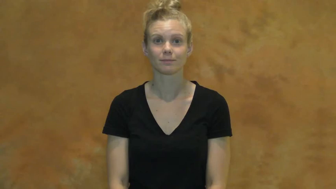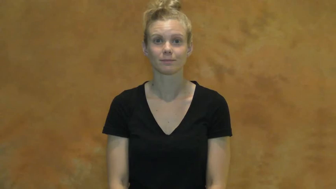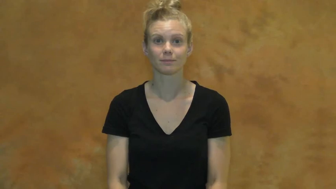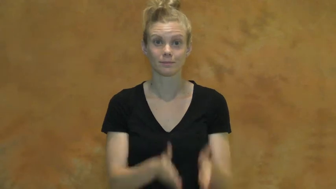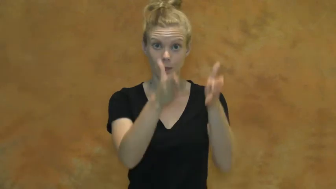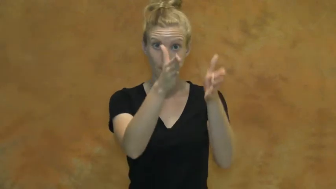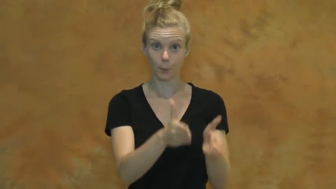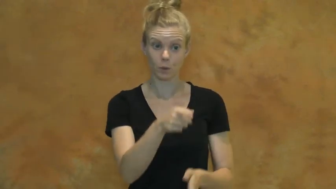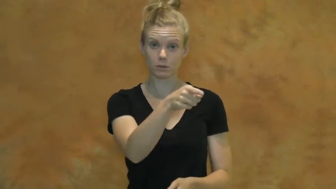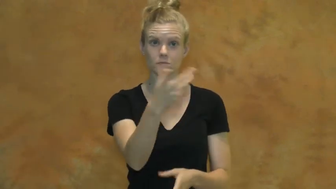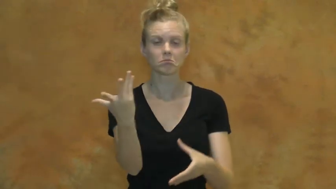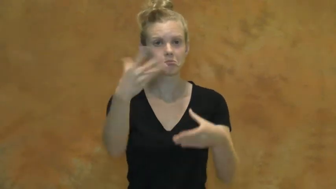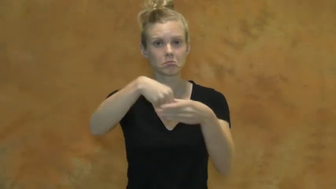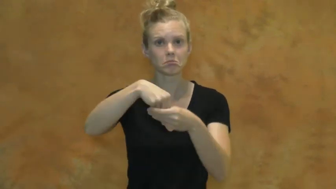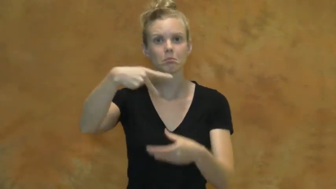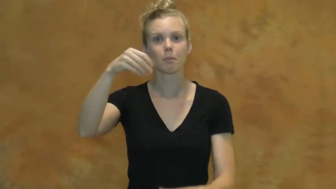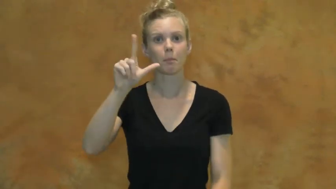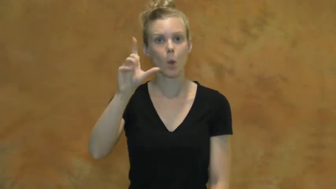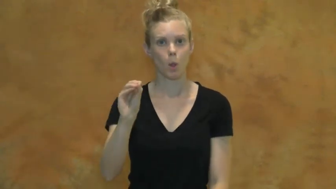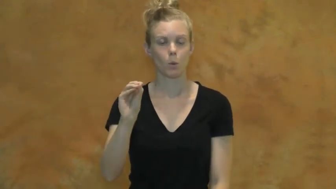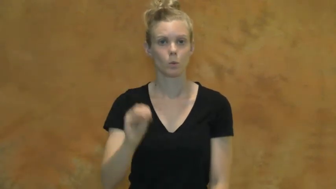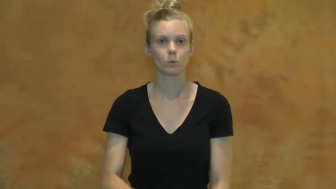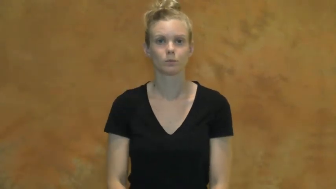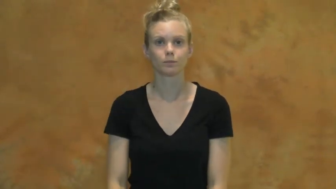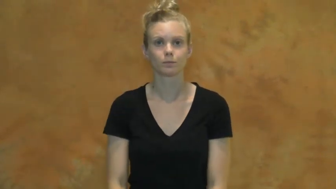polo player